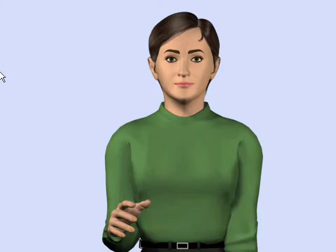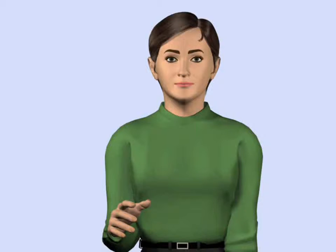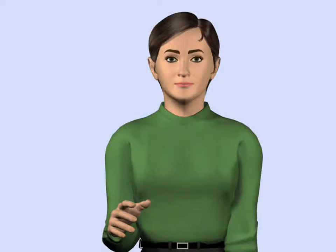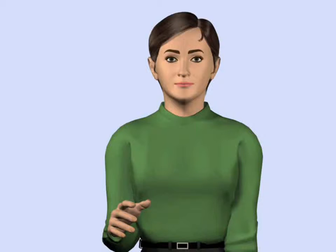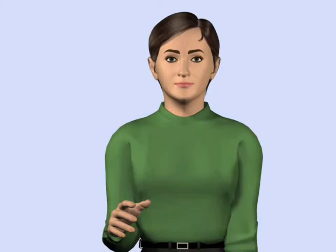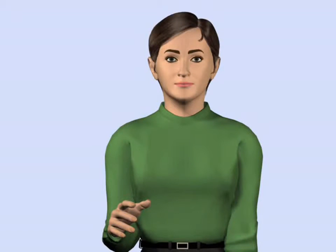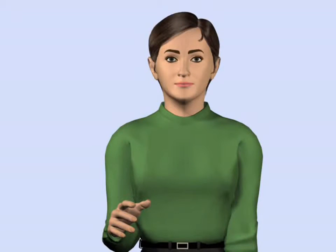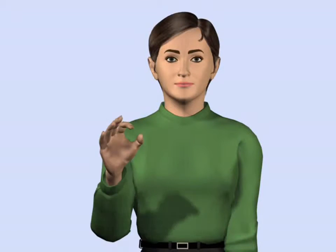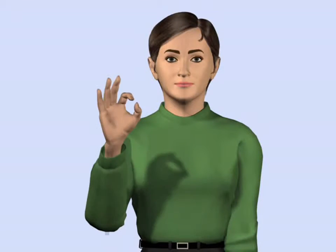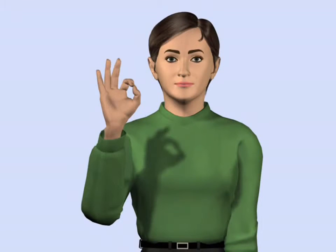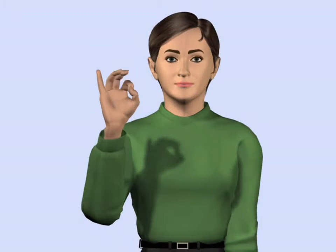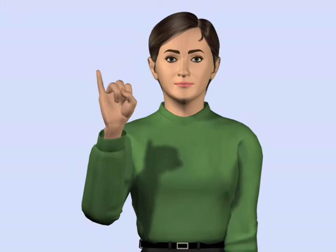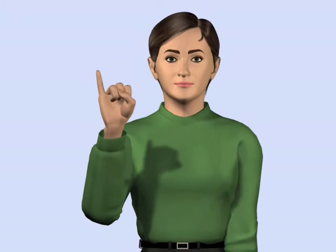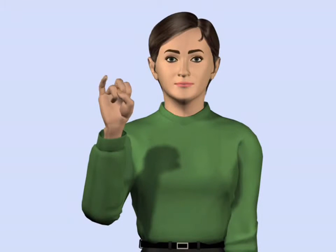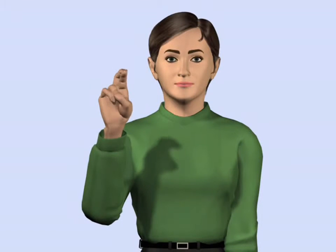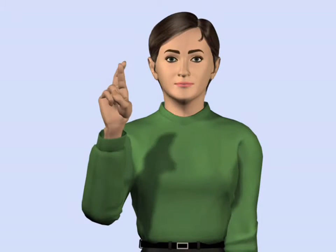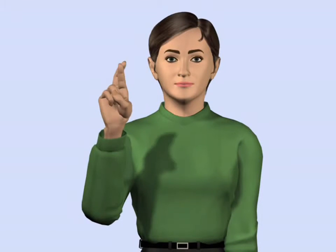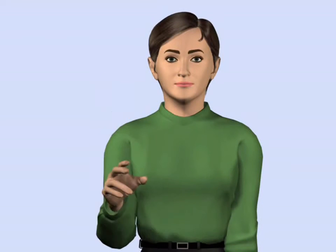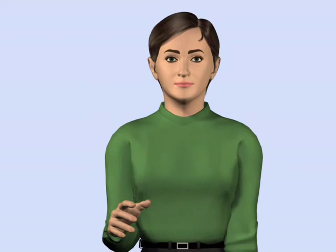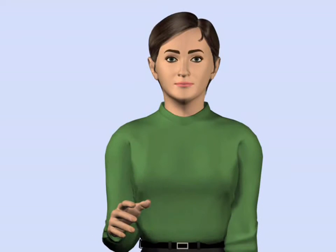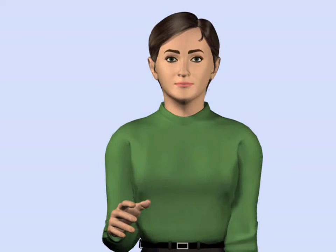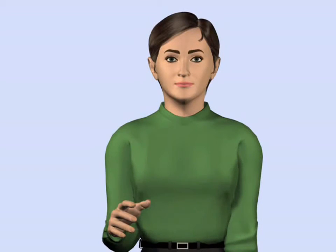fir